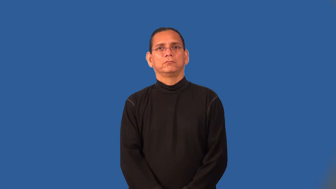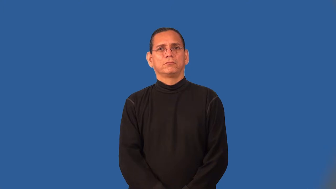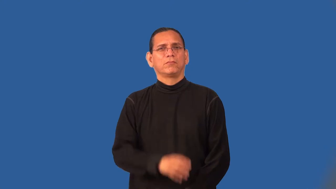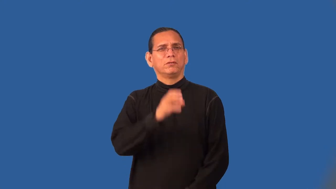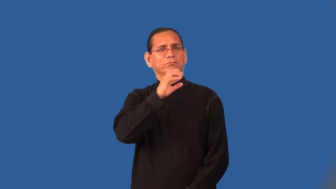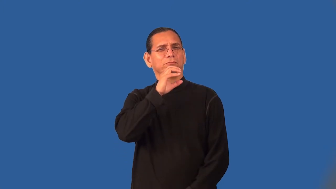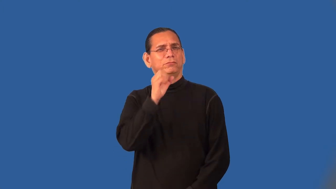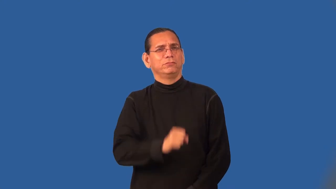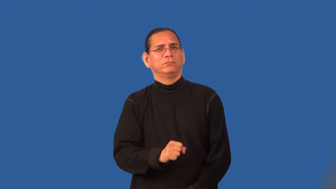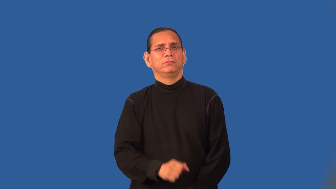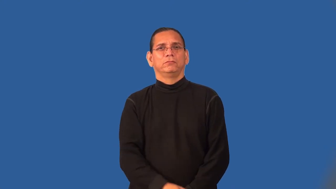stale-bread